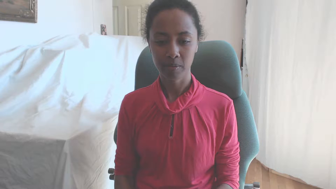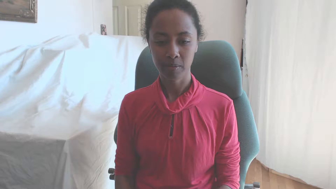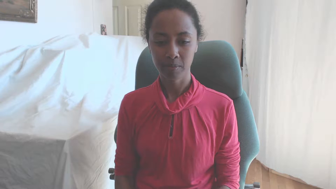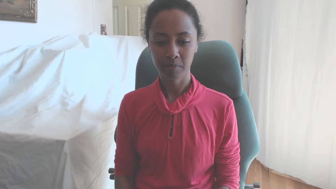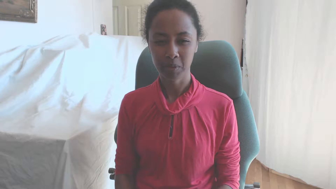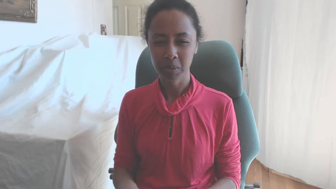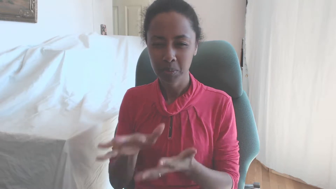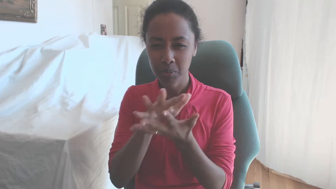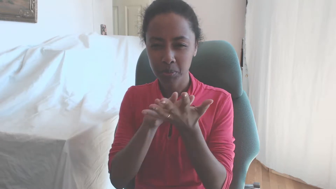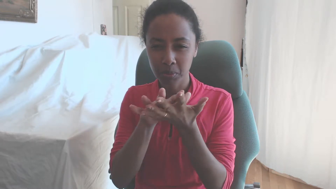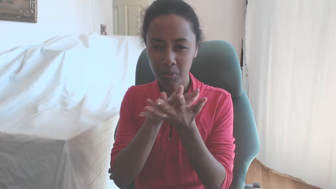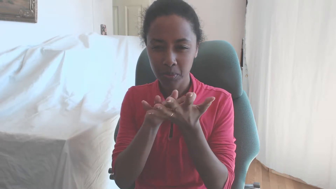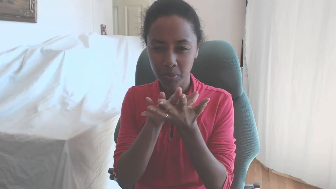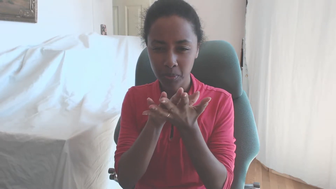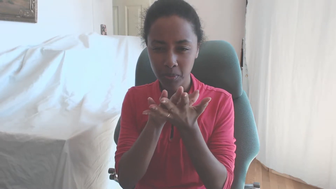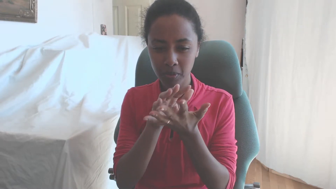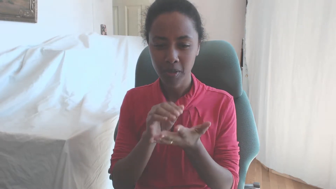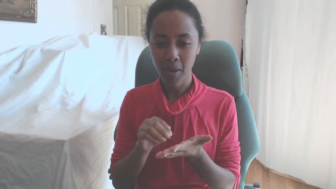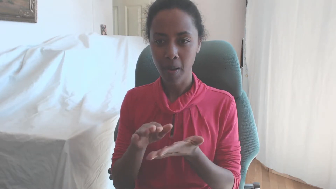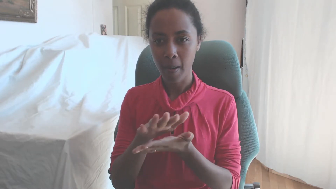blurry